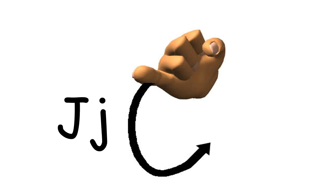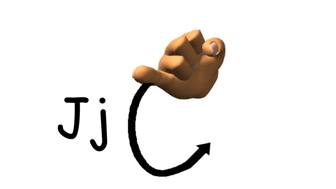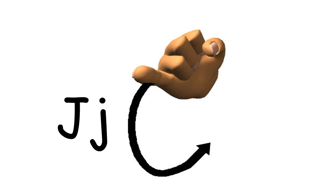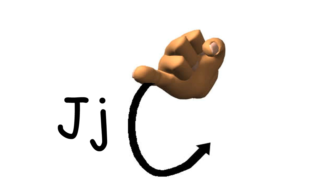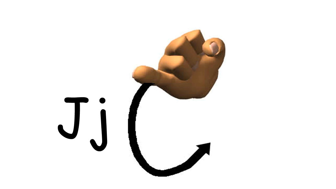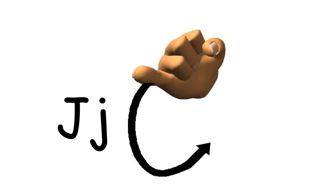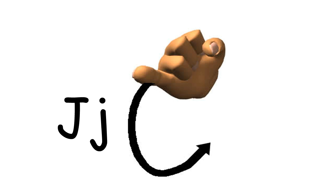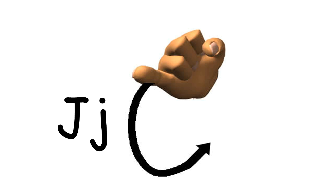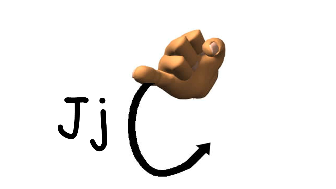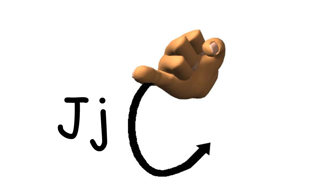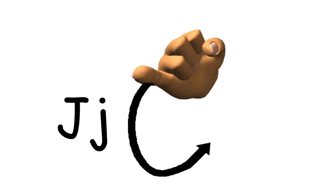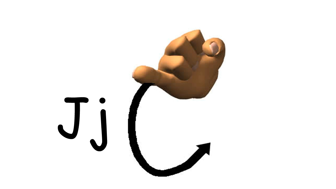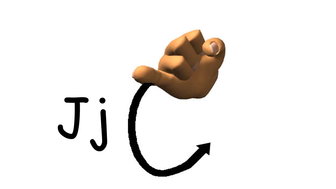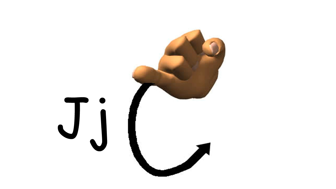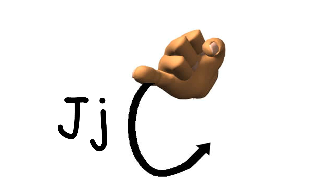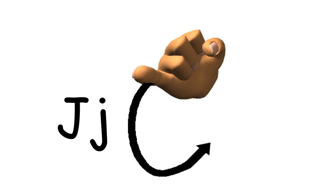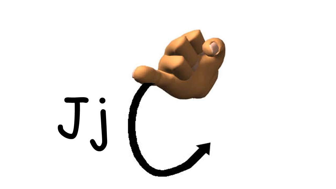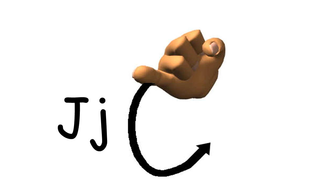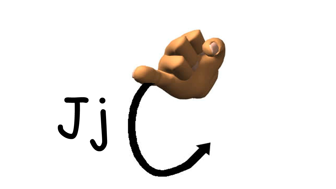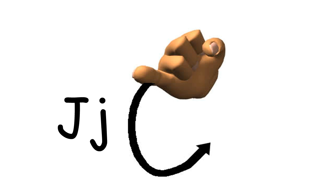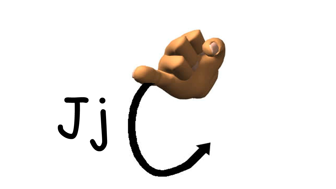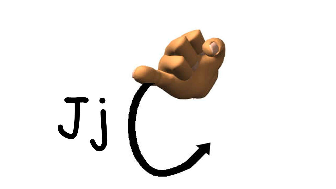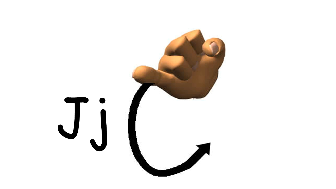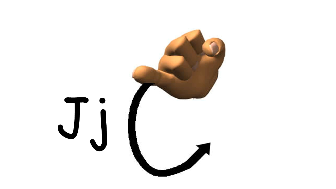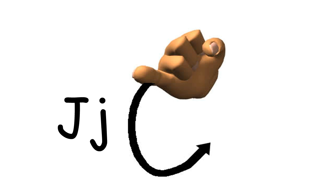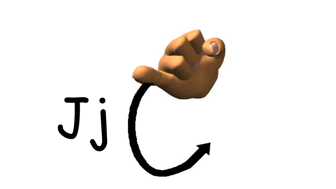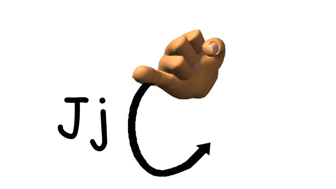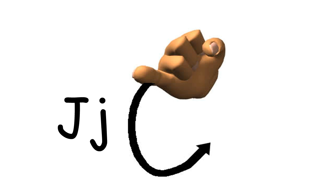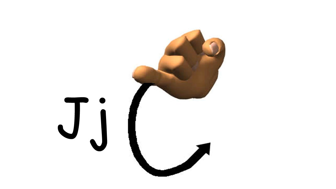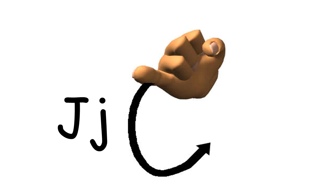j